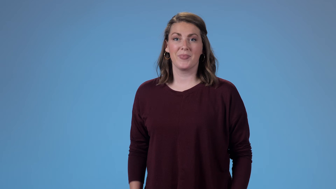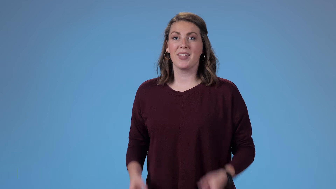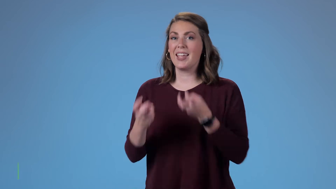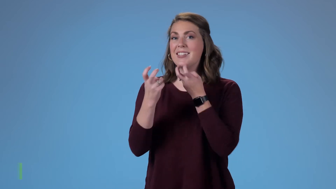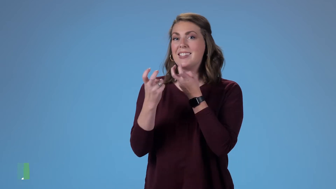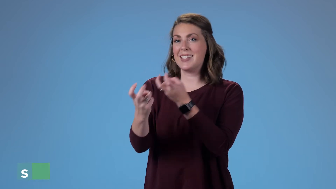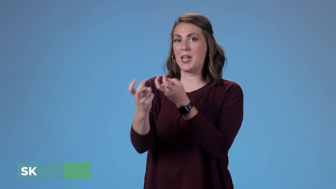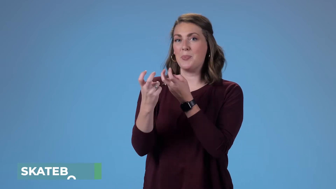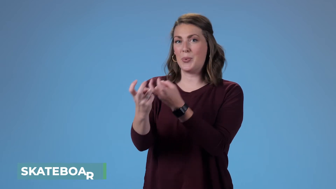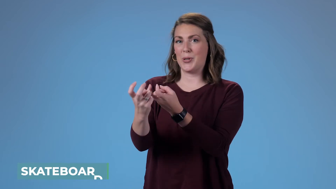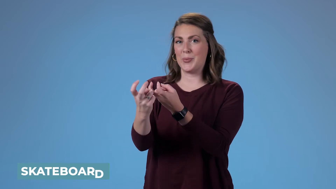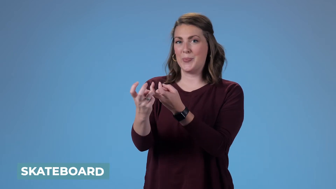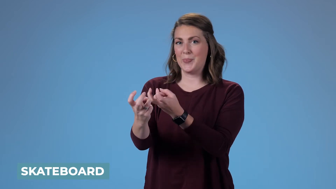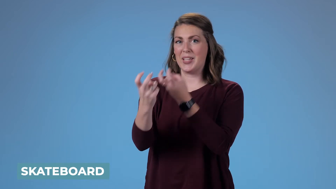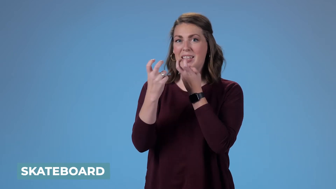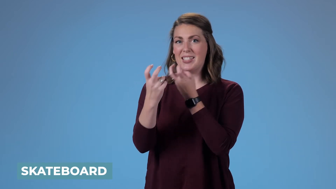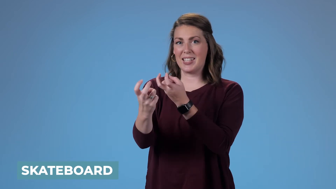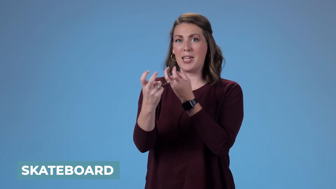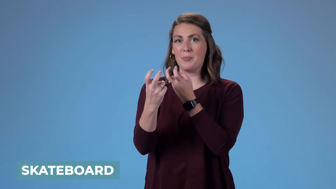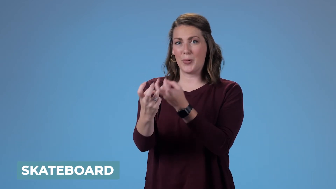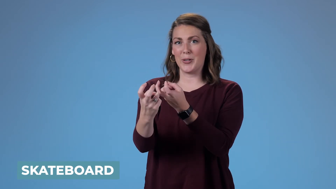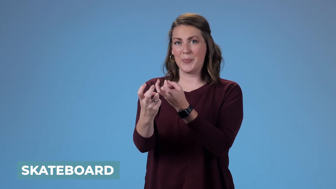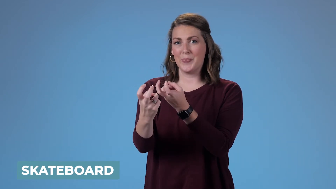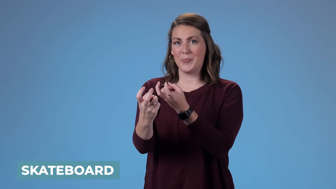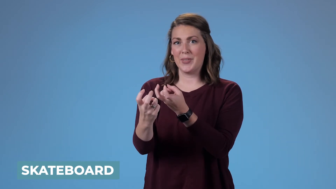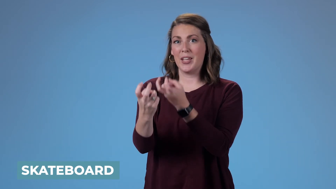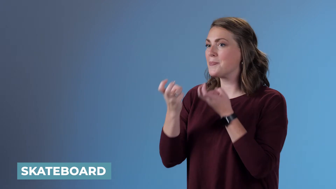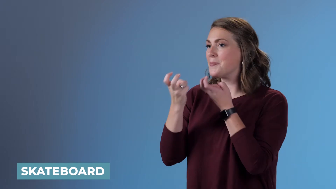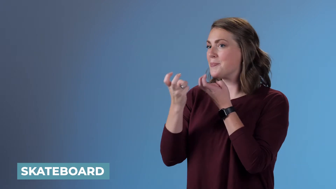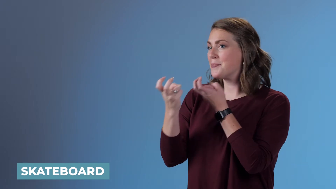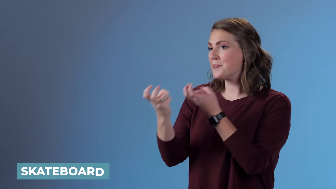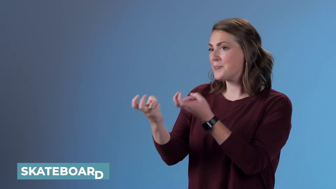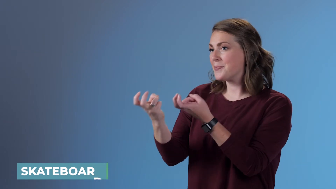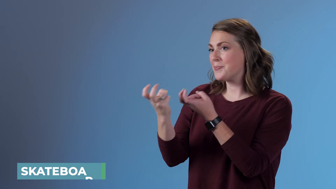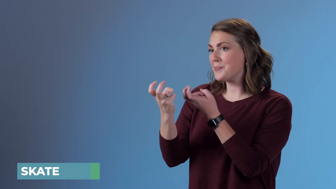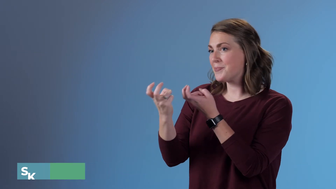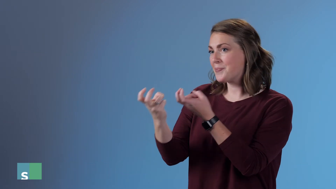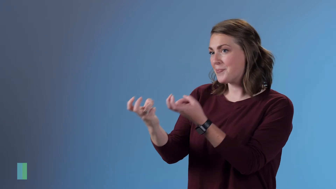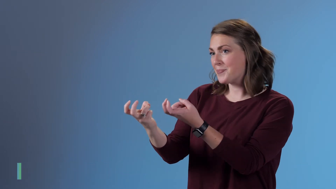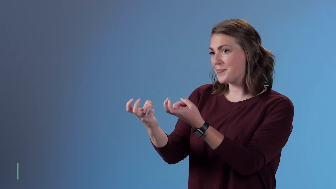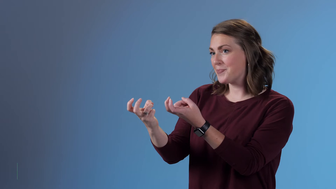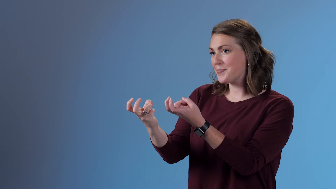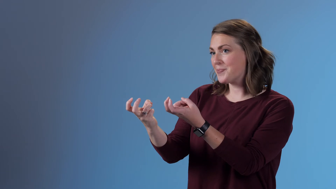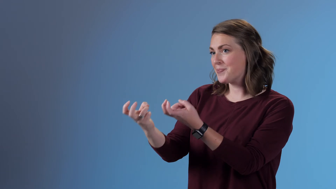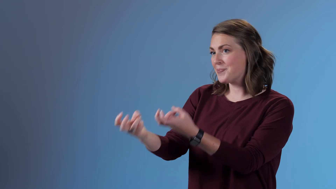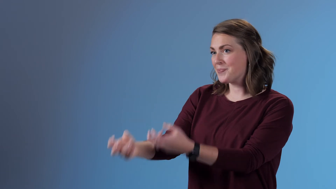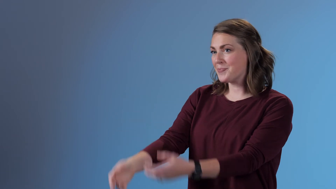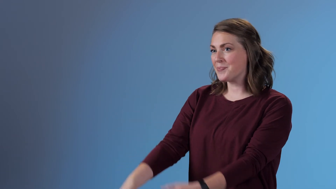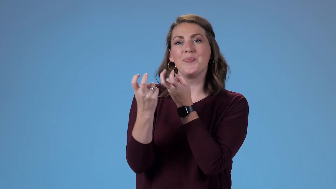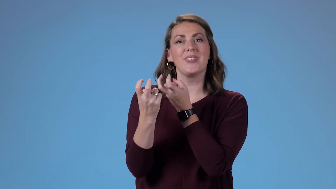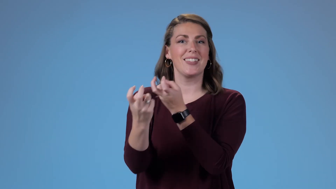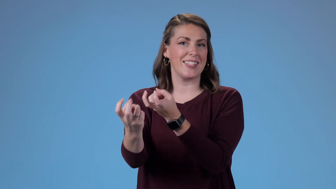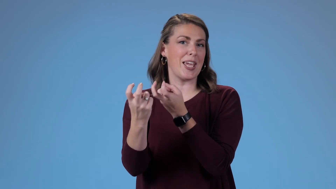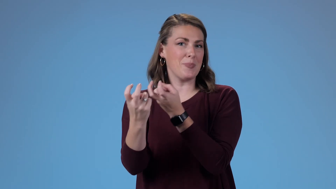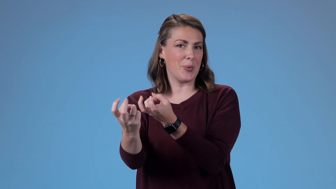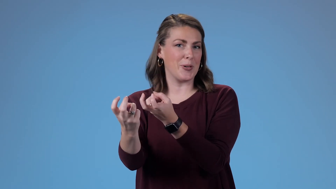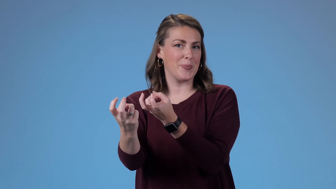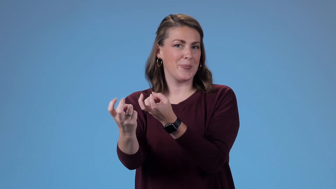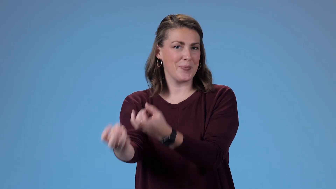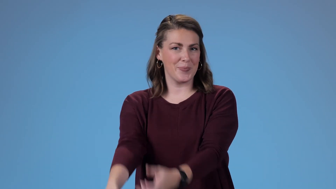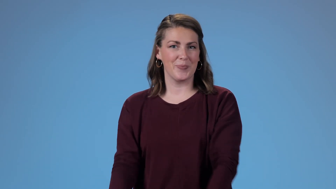Skateboard